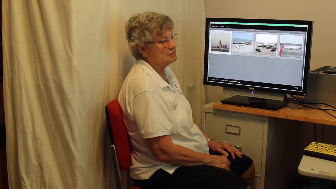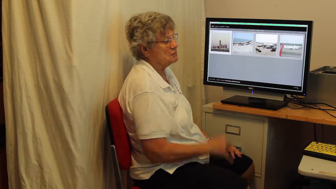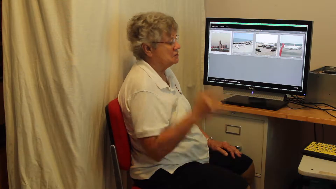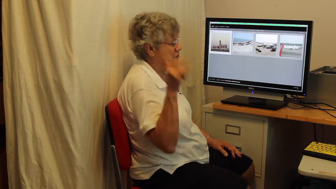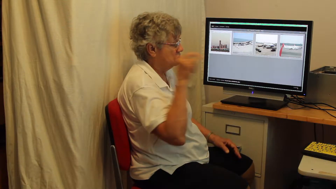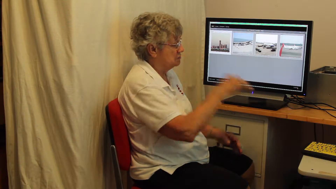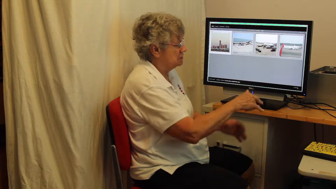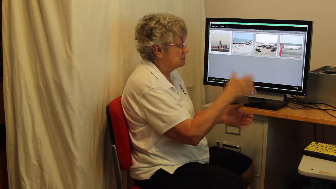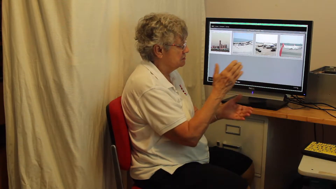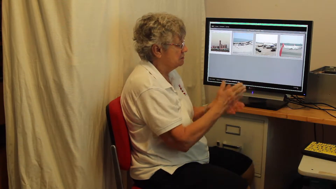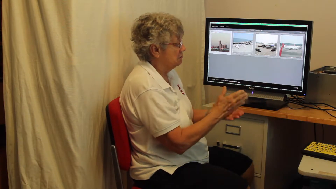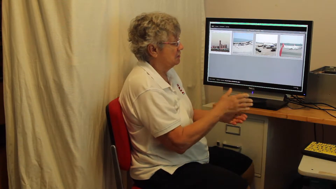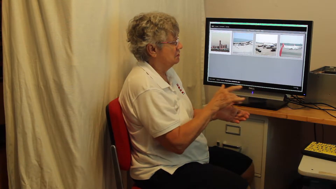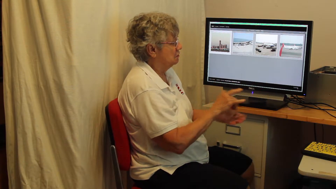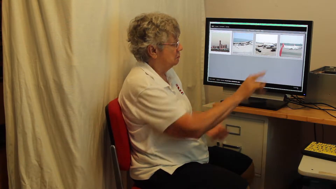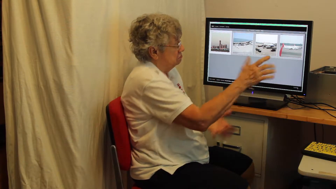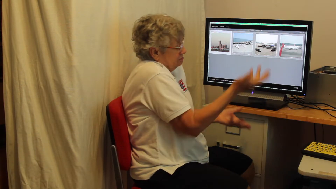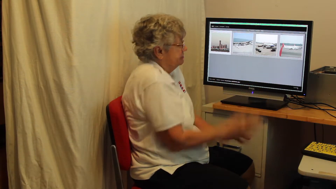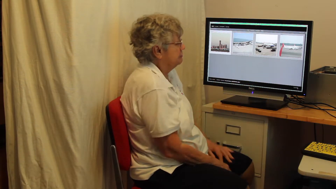airport